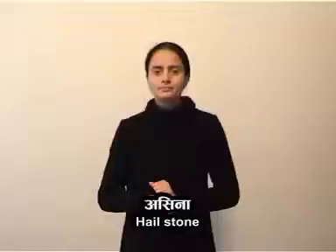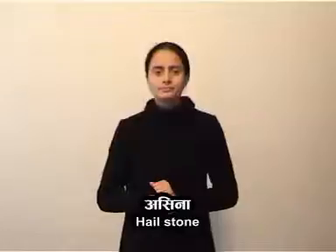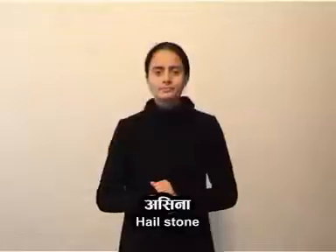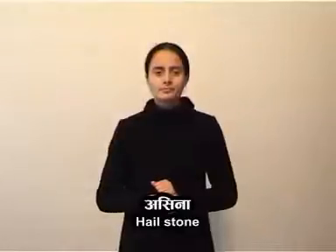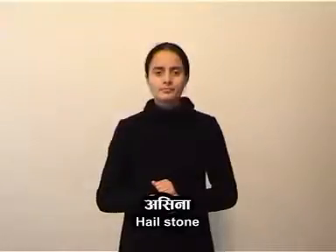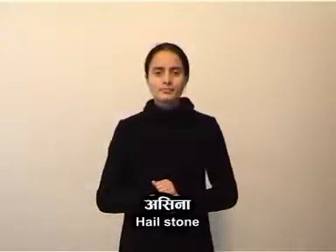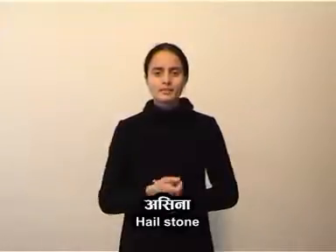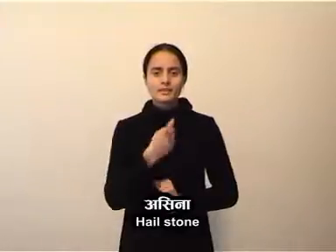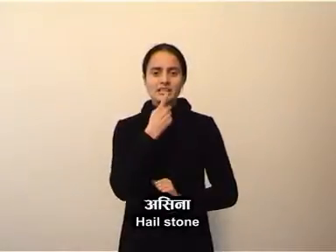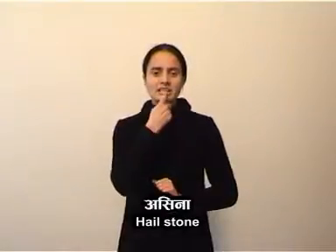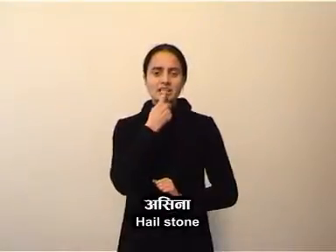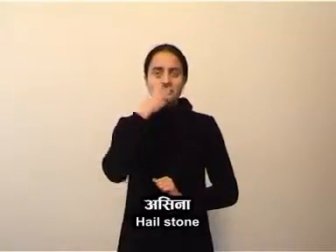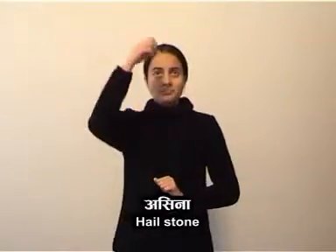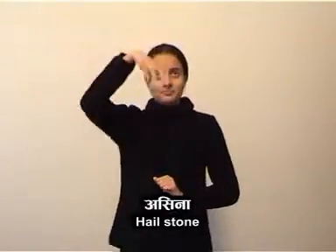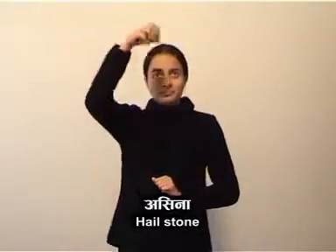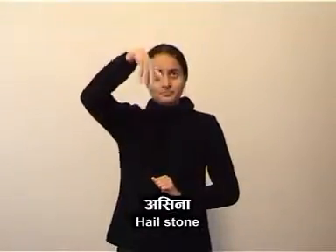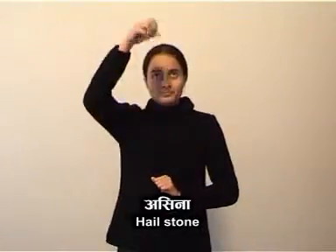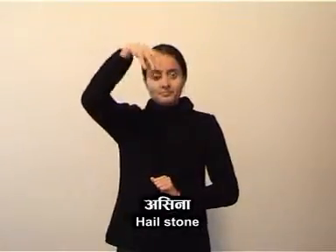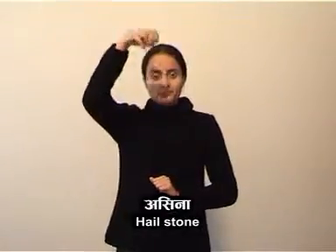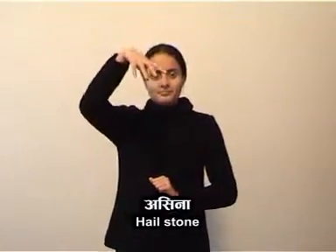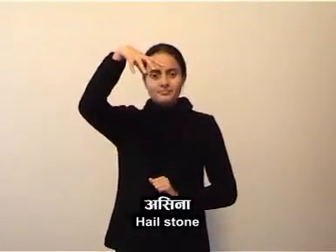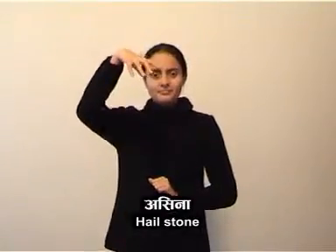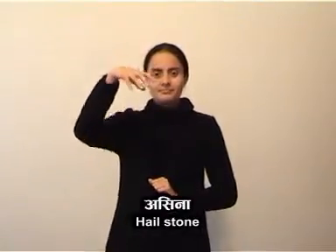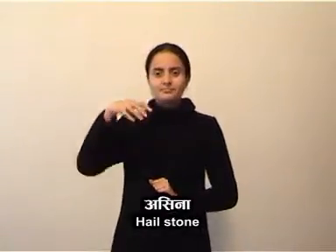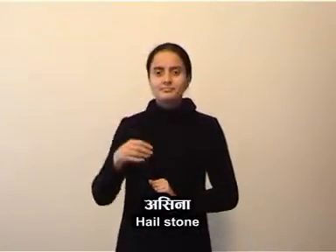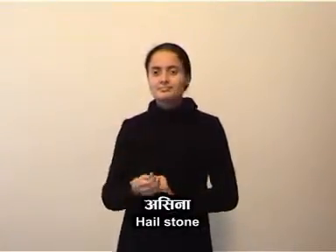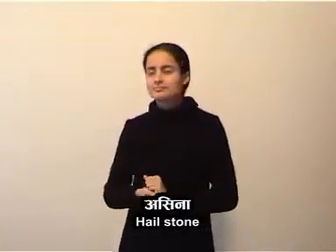hailstone